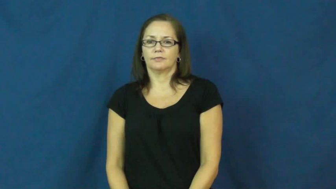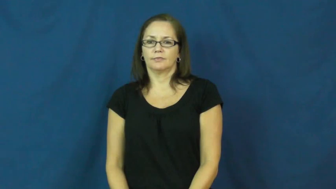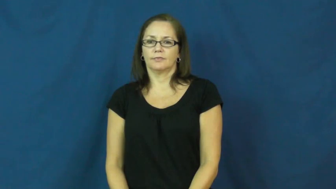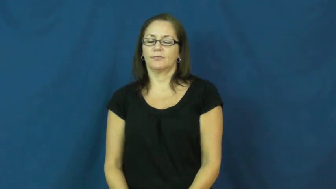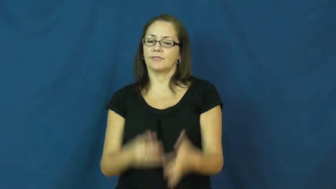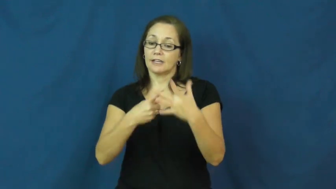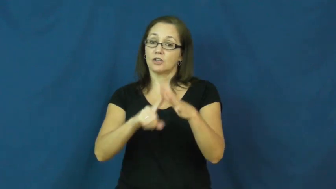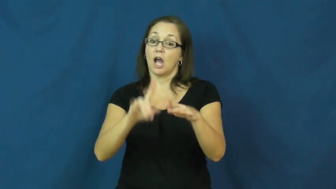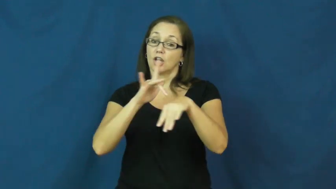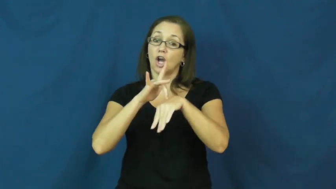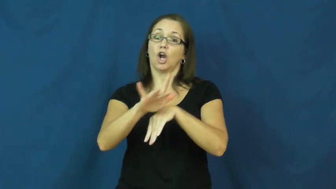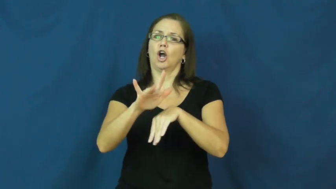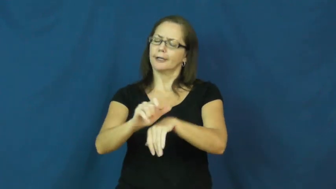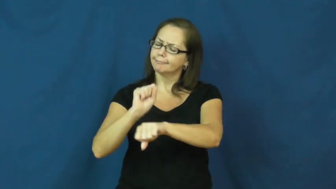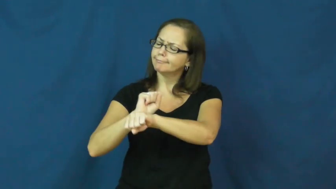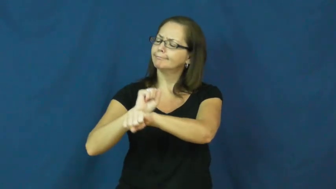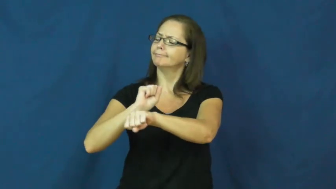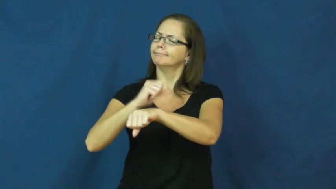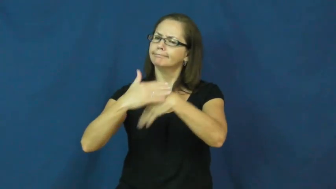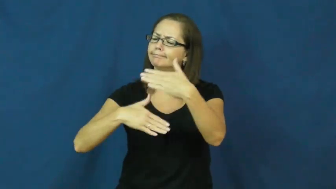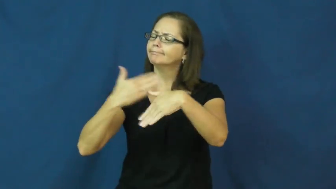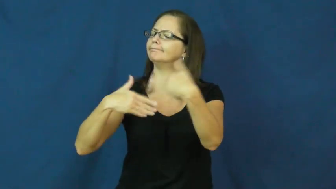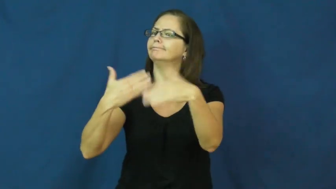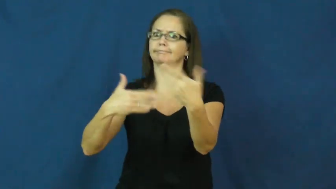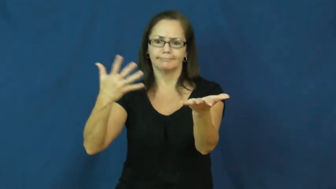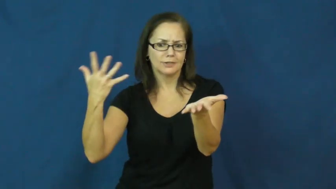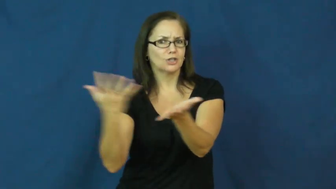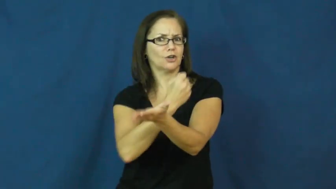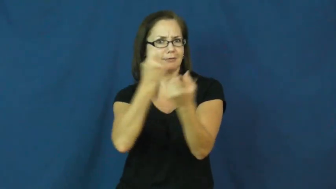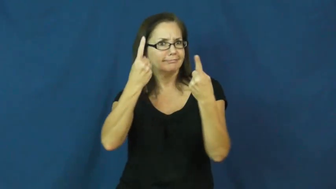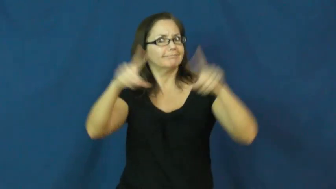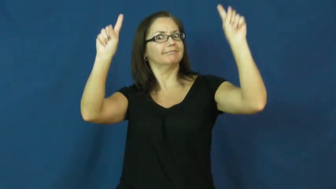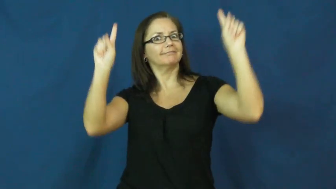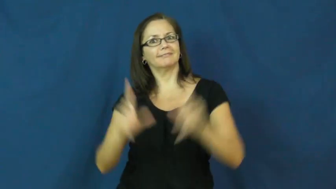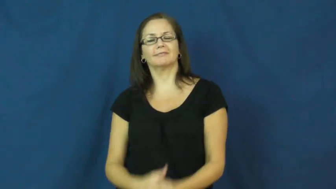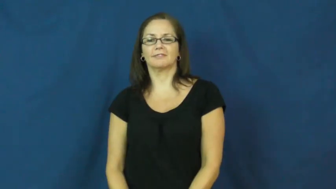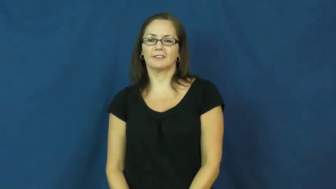early bird catches the worm